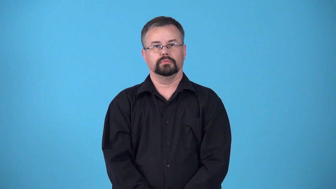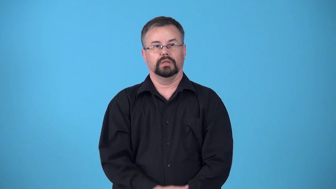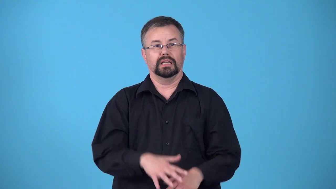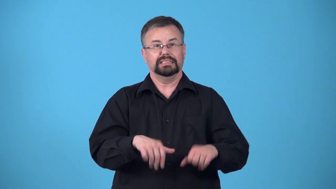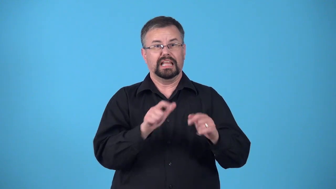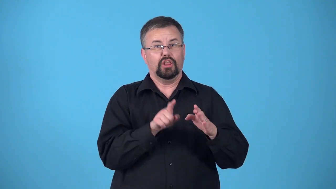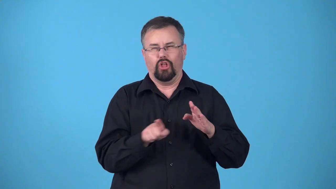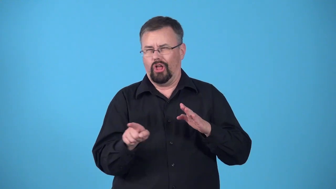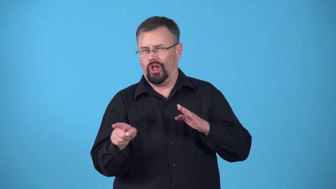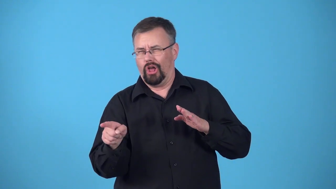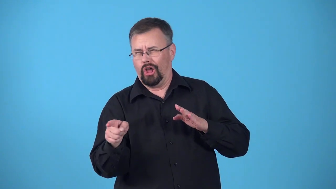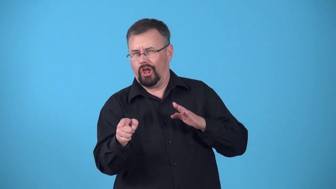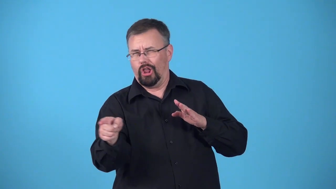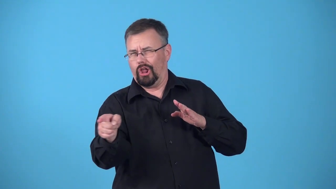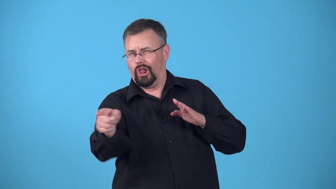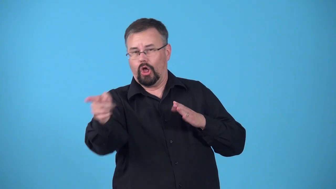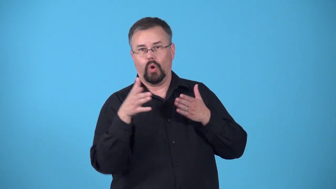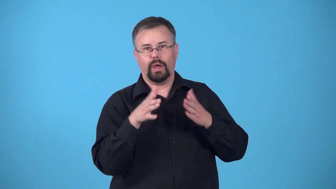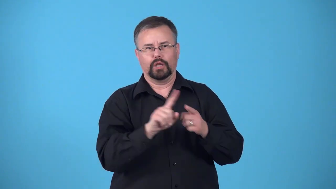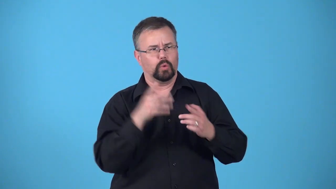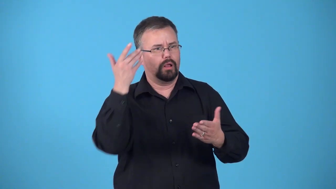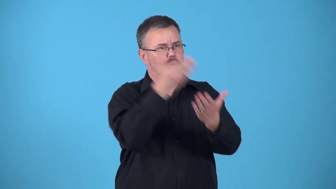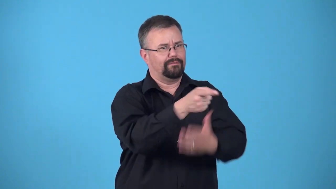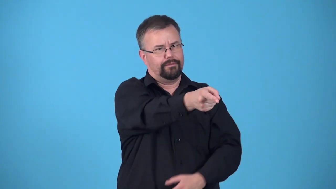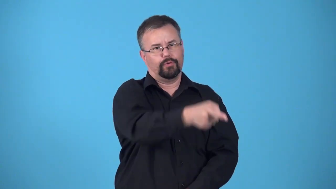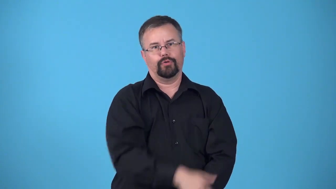taking the scenic route